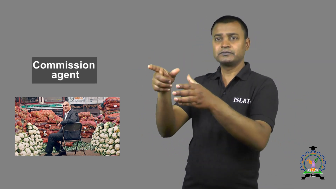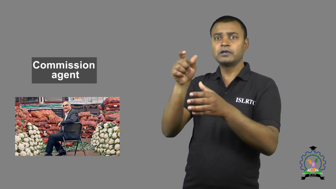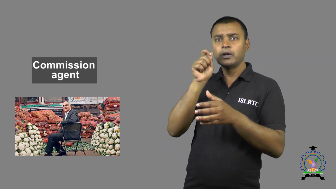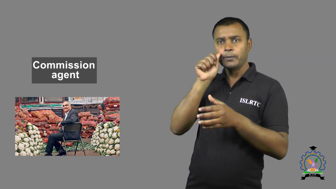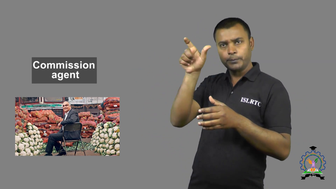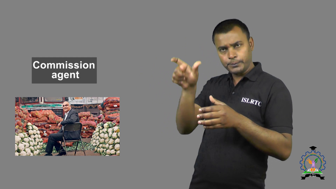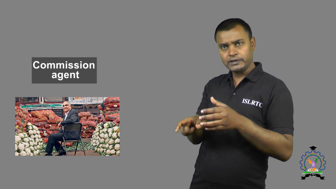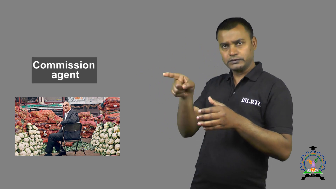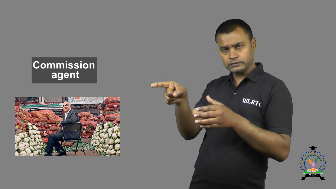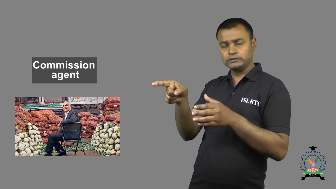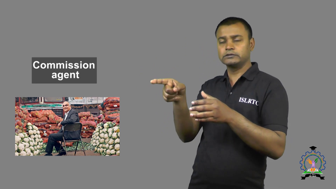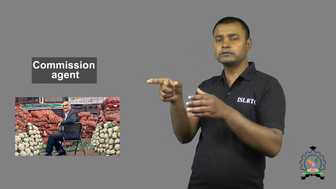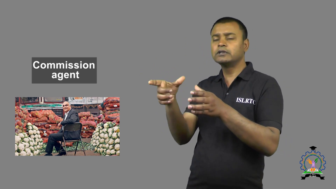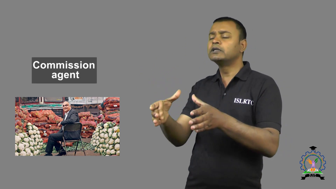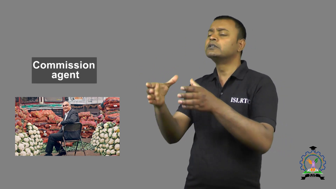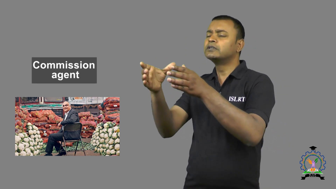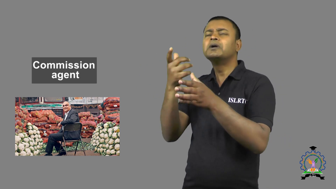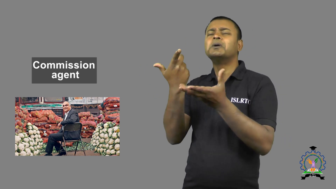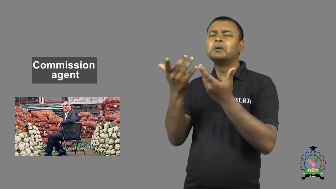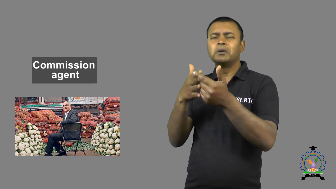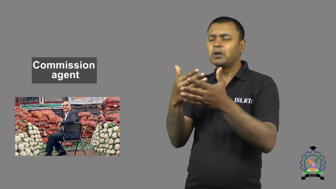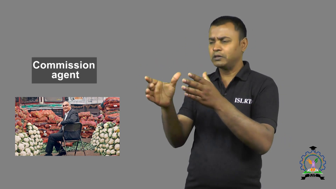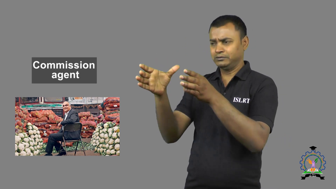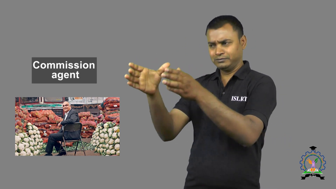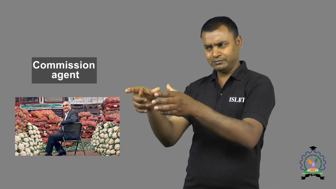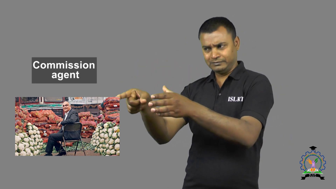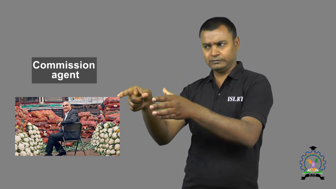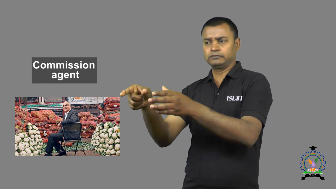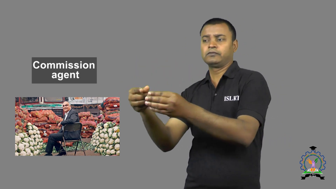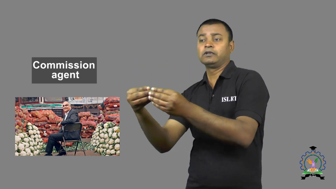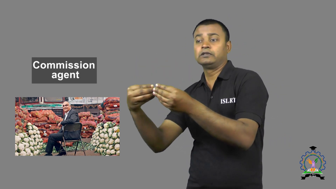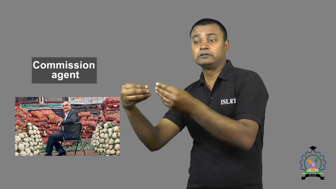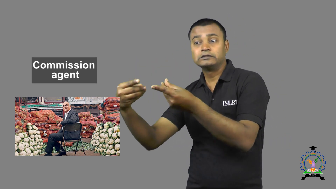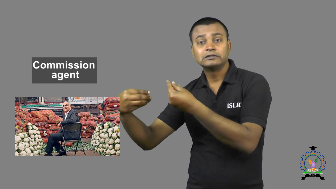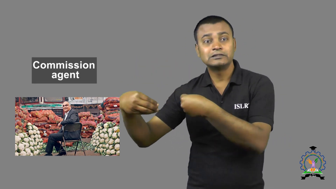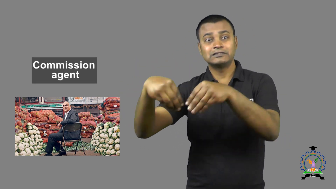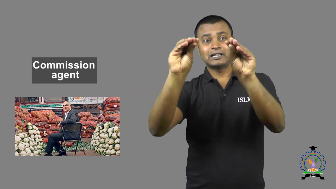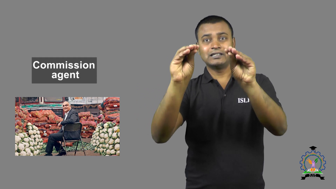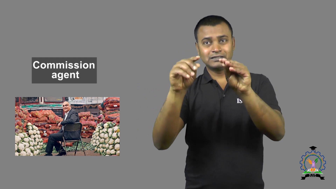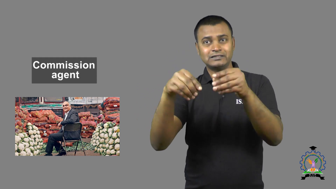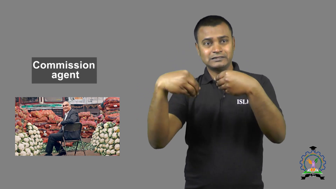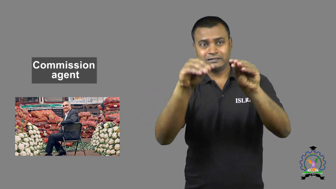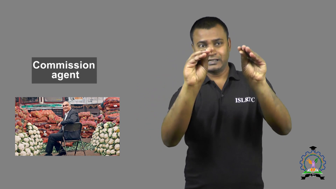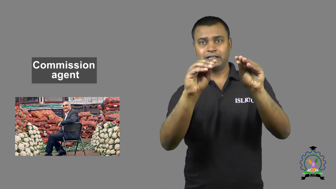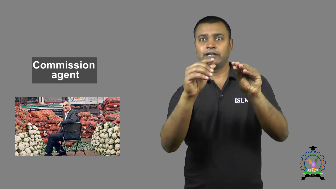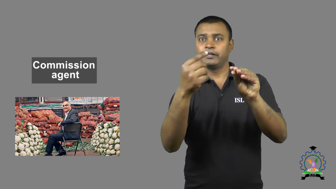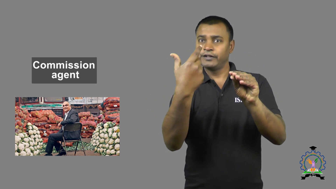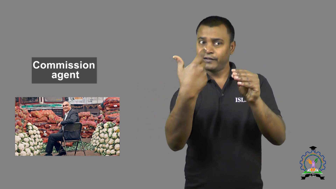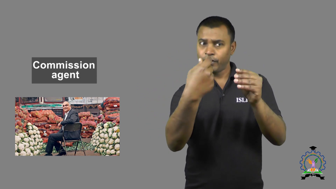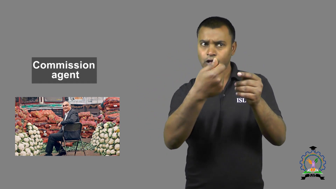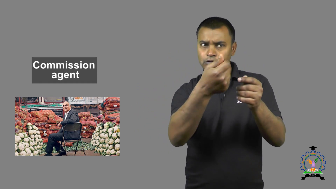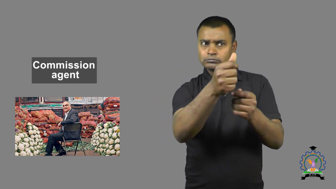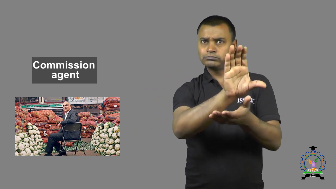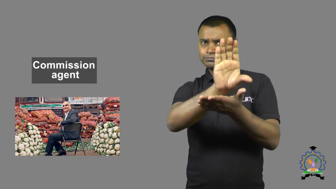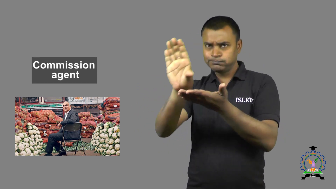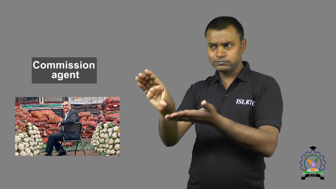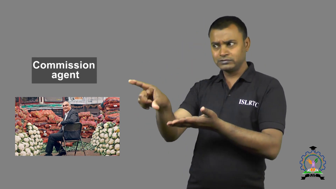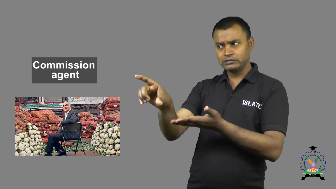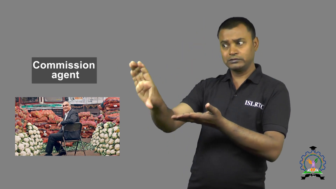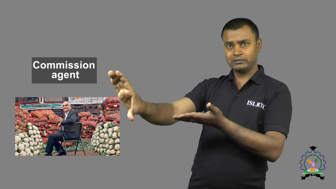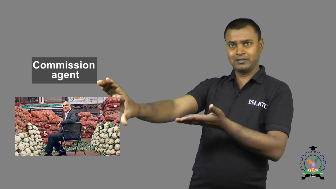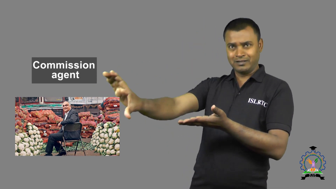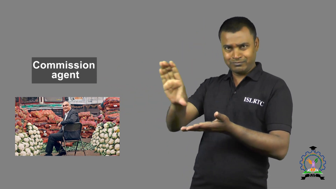Commission agent